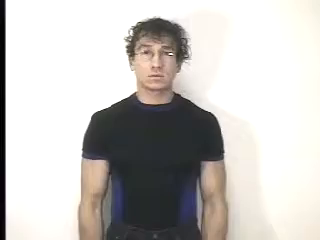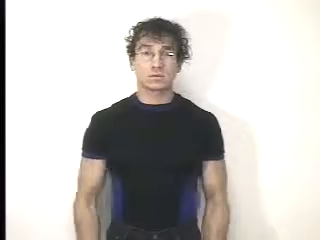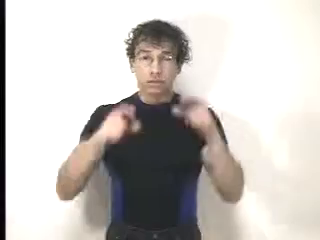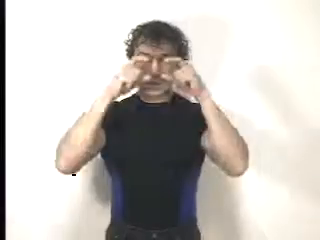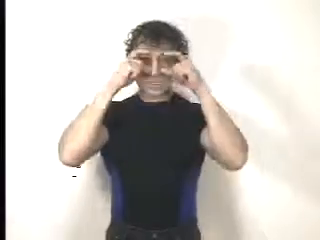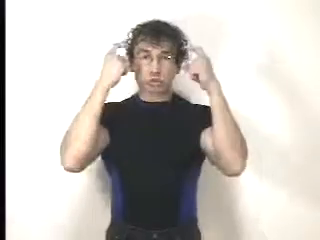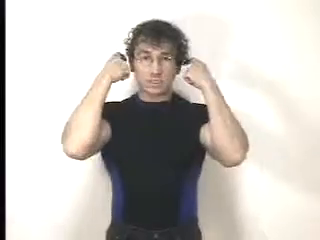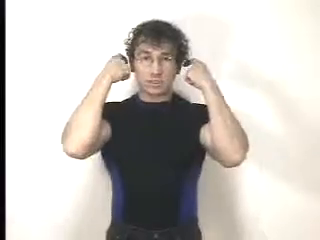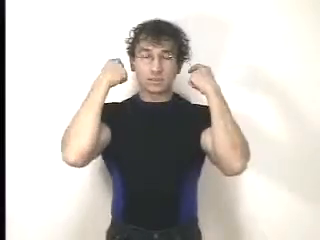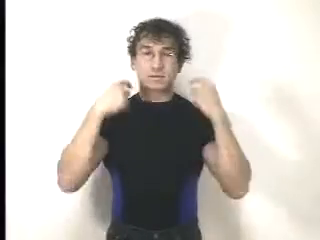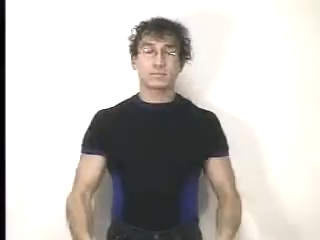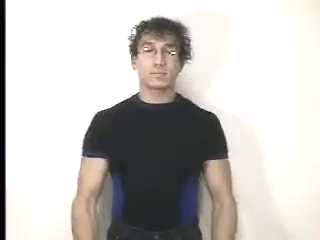eye glasses